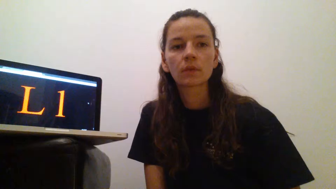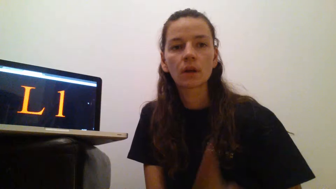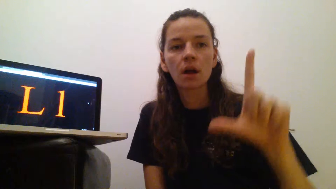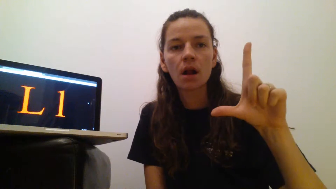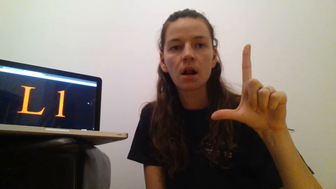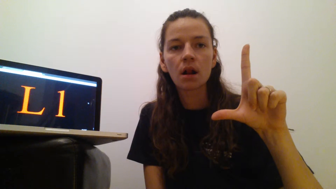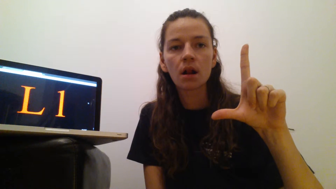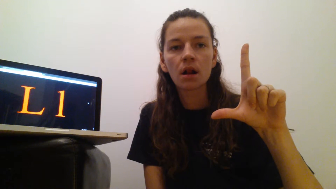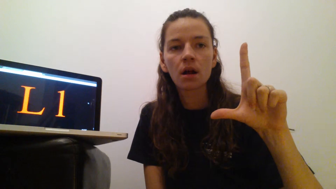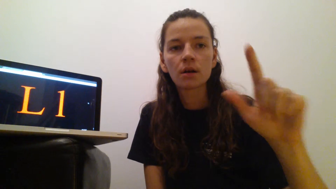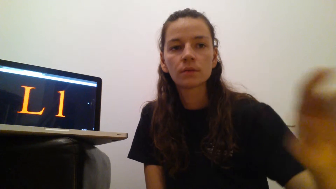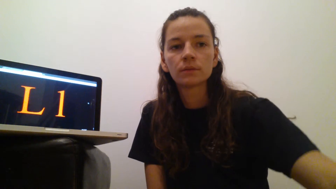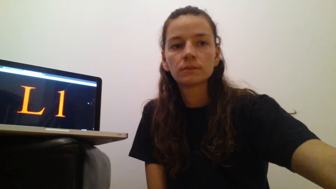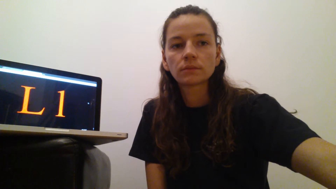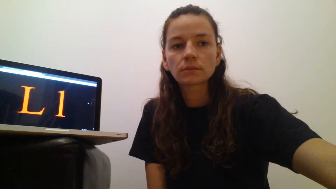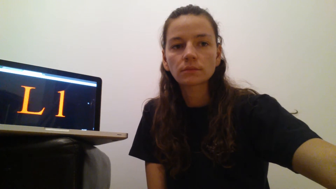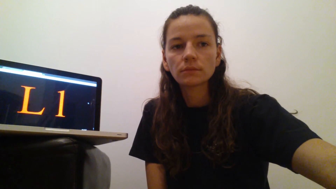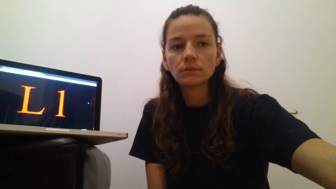letterl